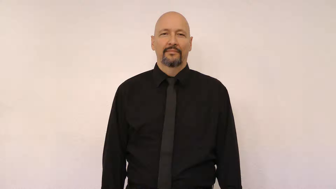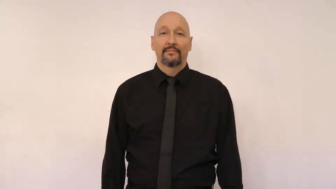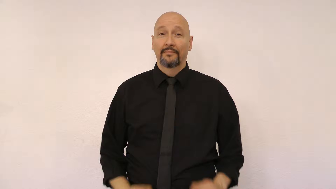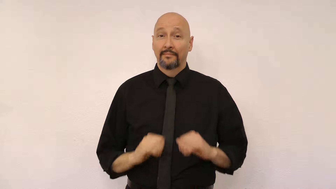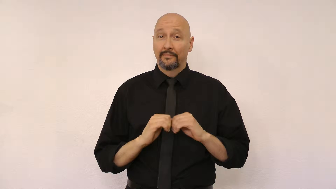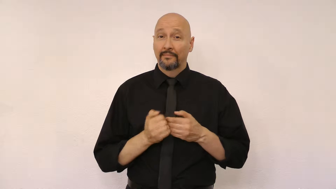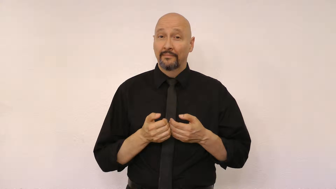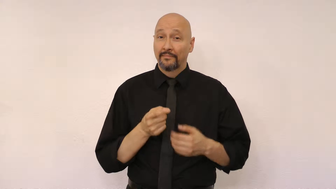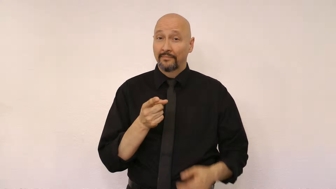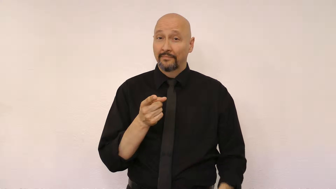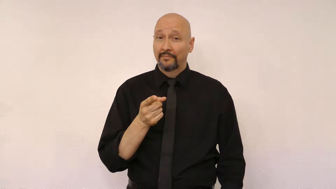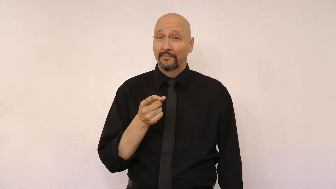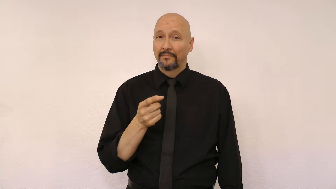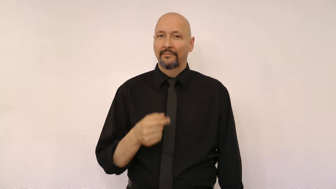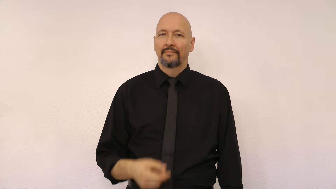HOW YOU?-[How are you?]